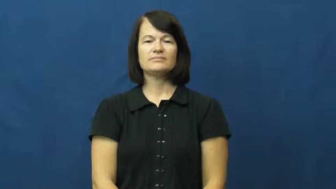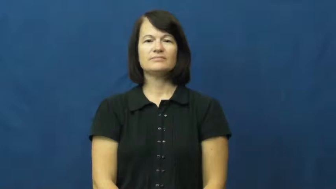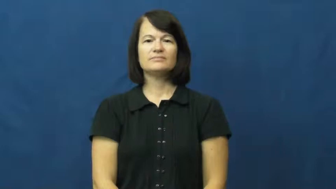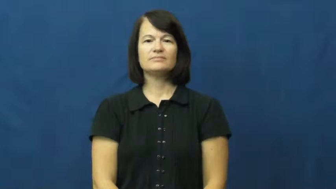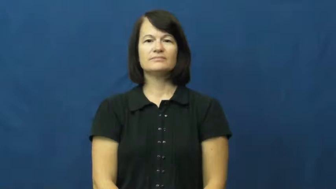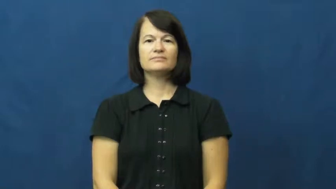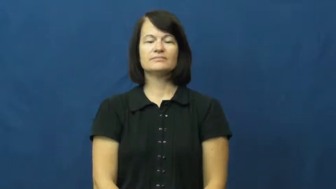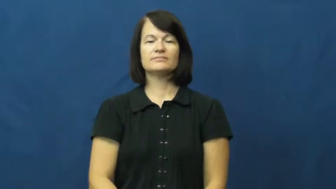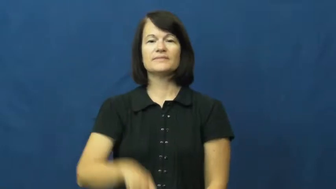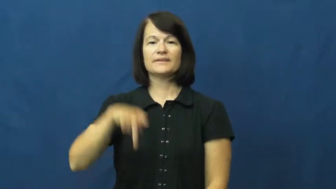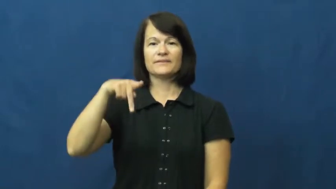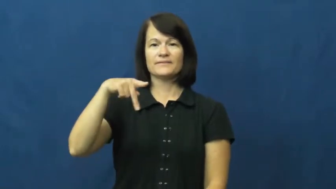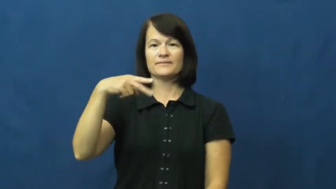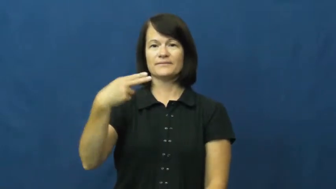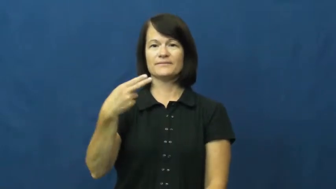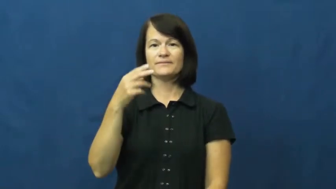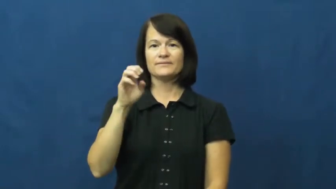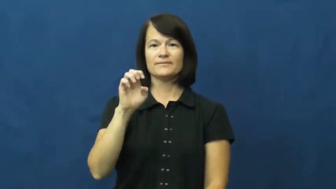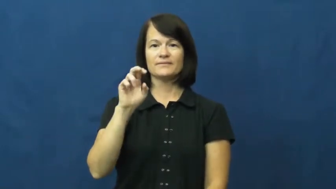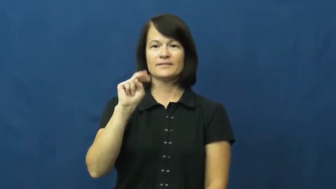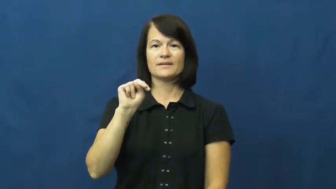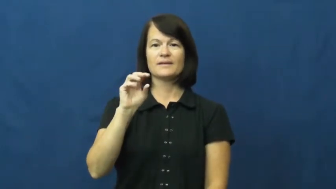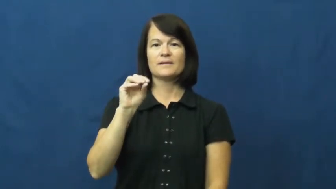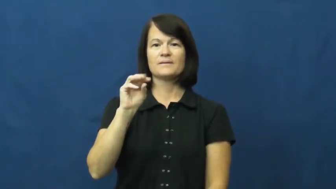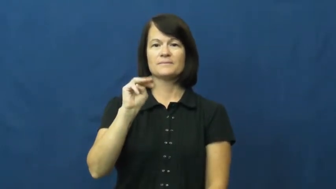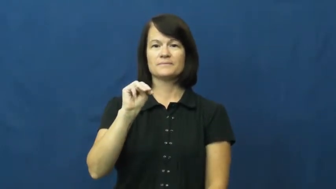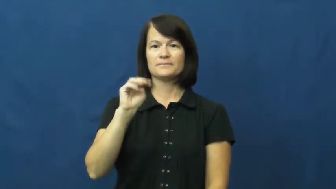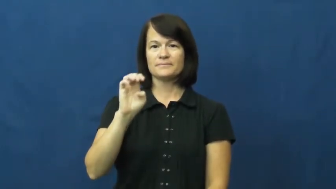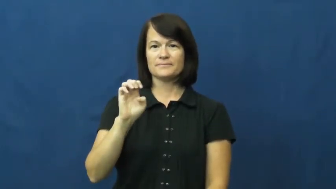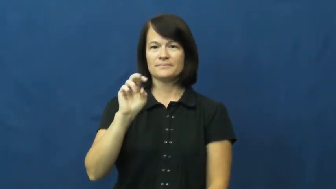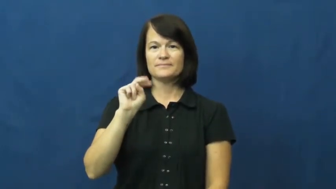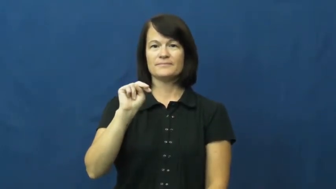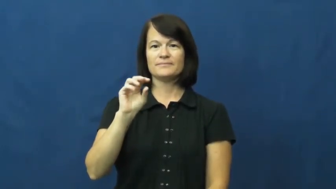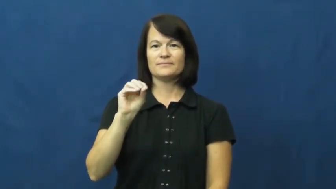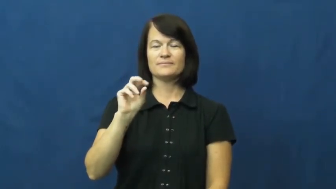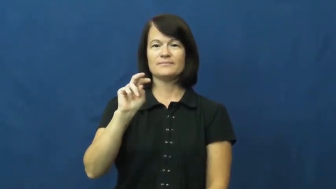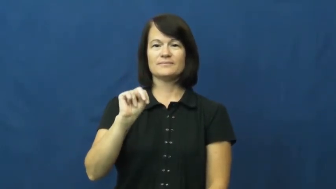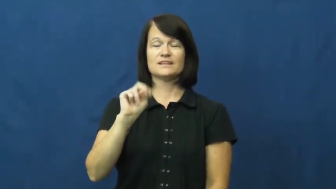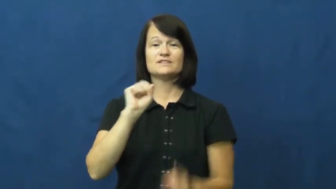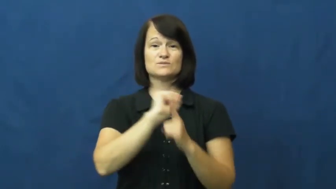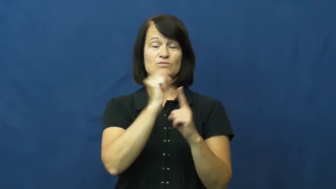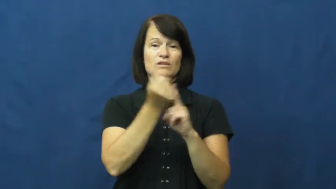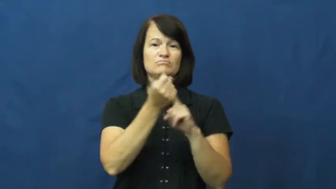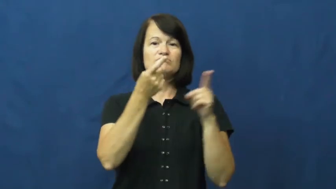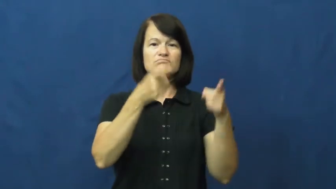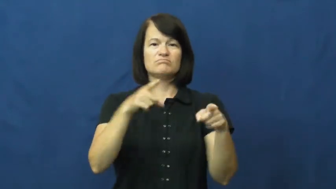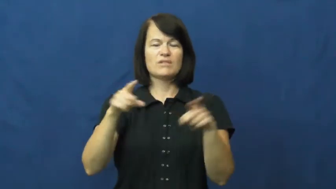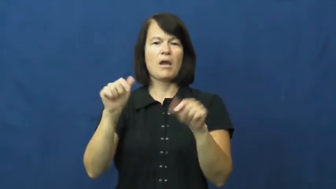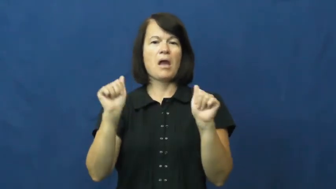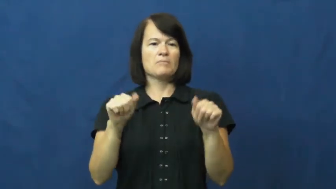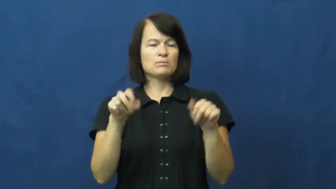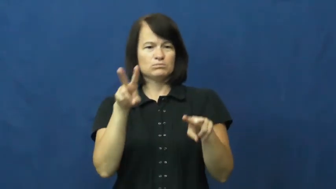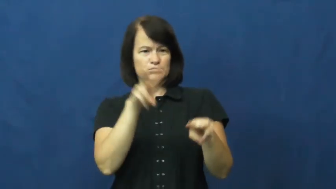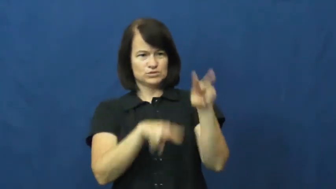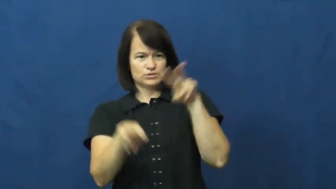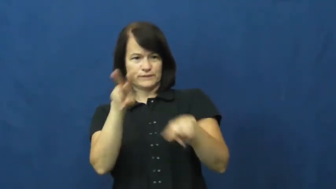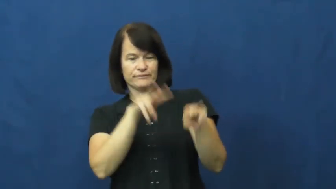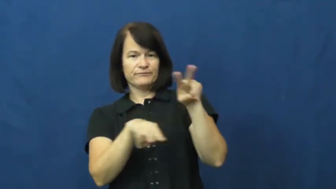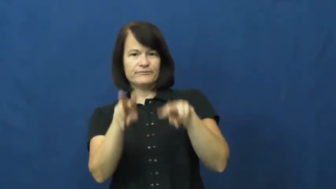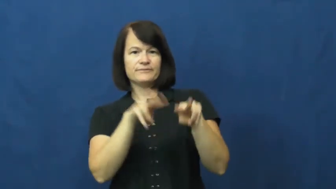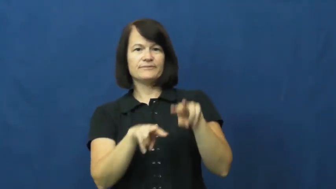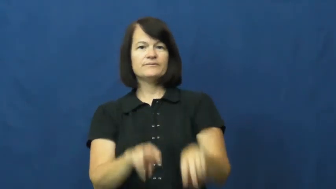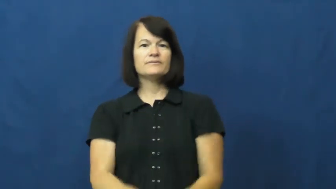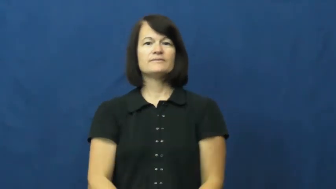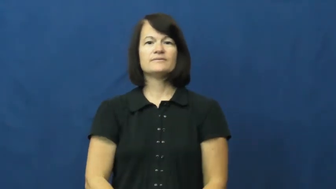phenomenon